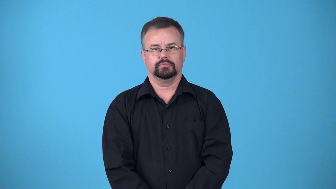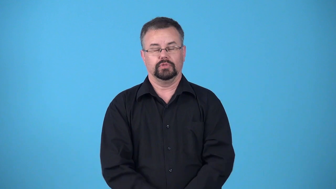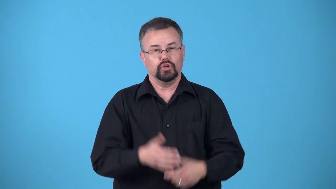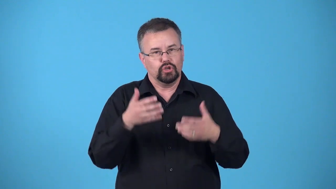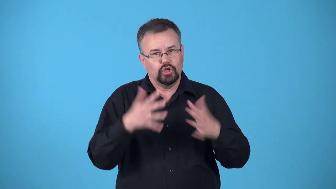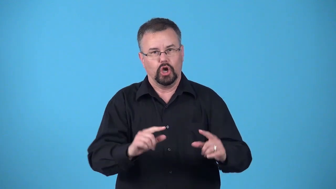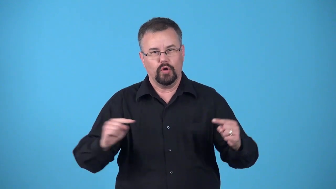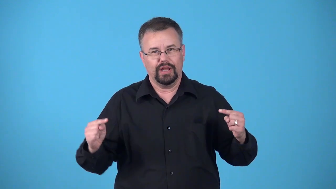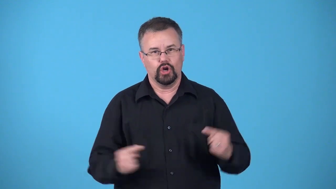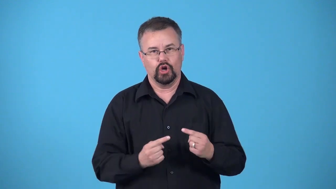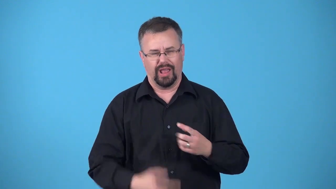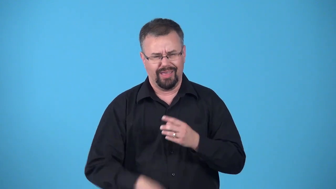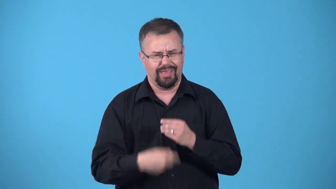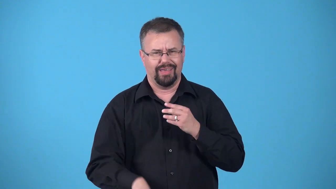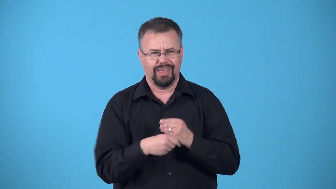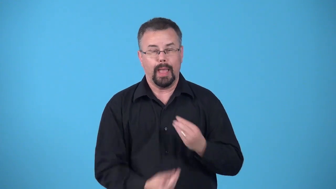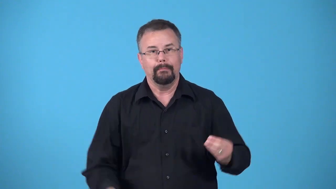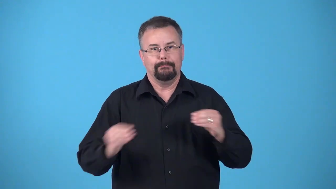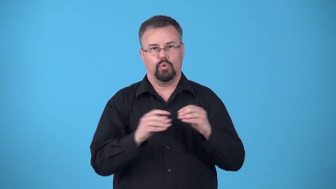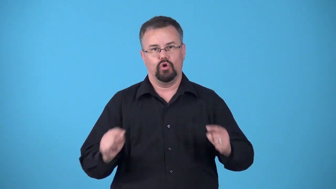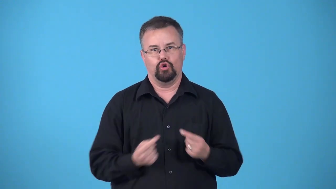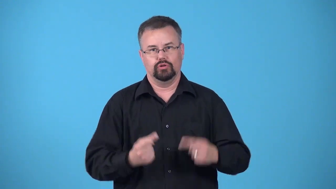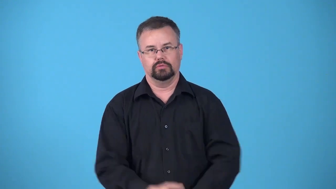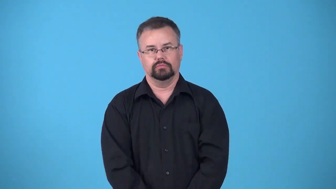rub salt in the wound